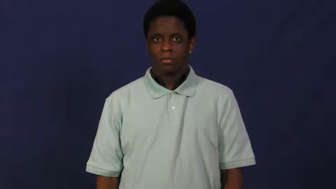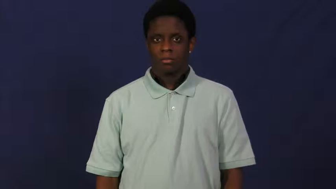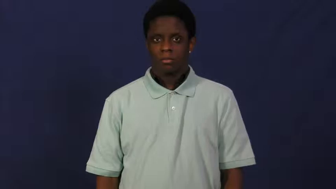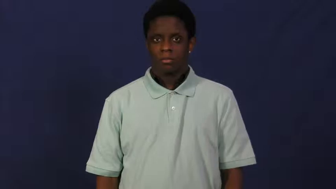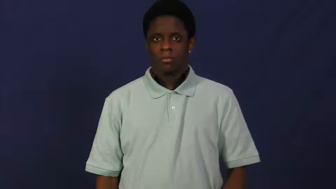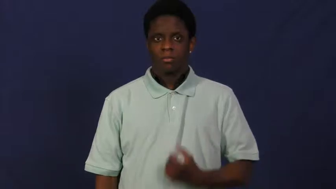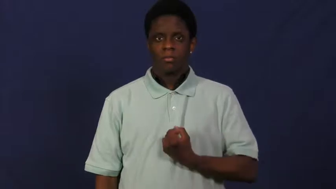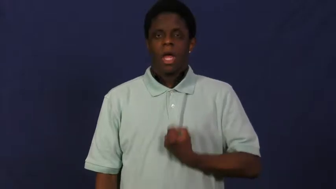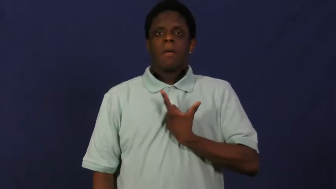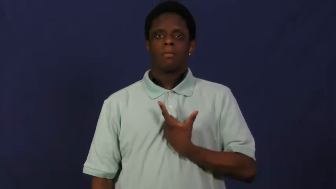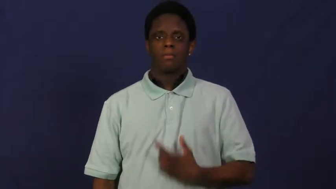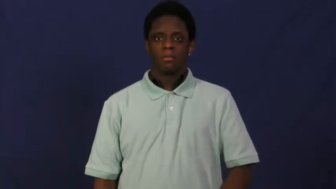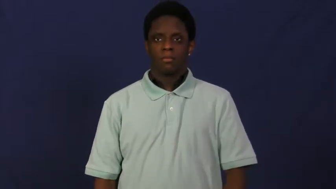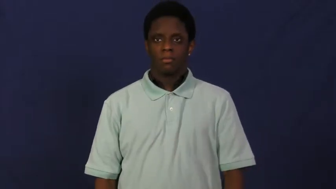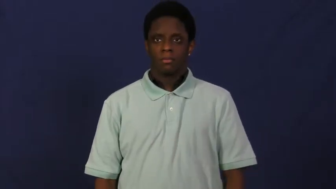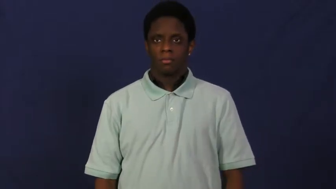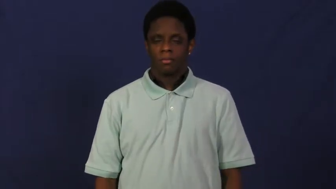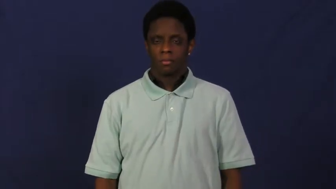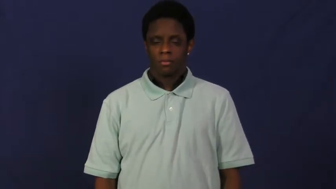hiccup